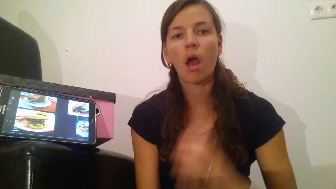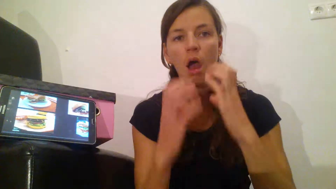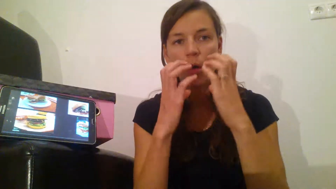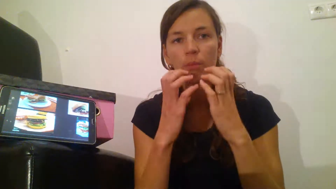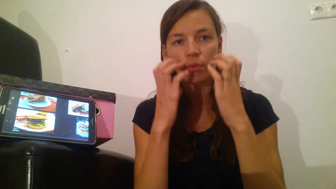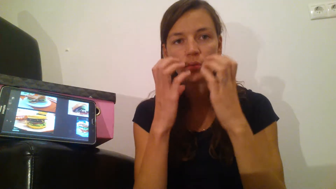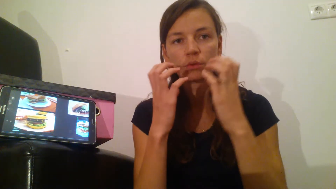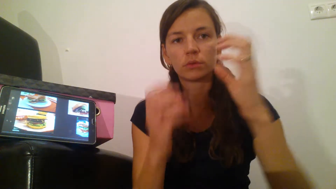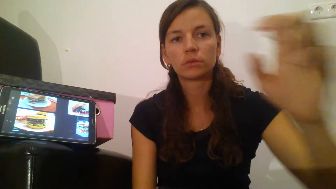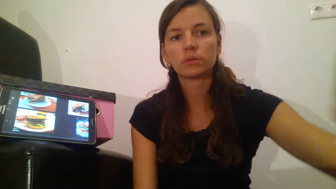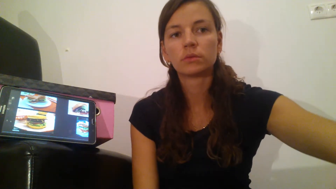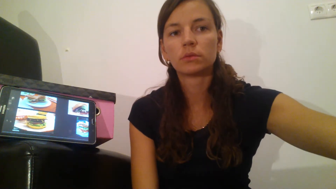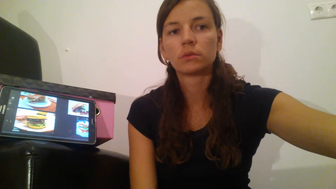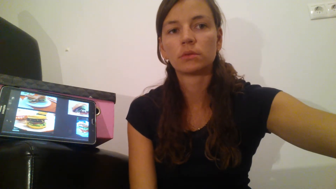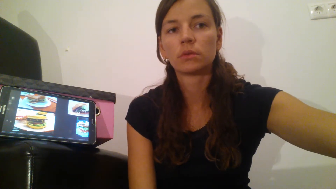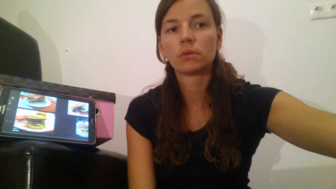hamburger